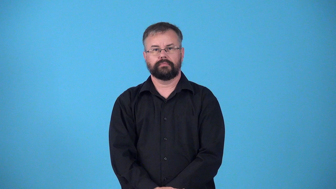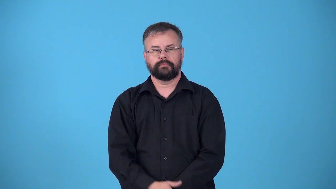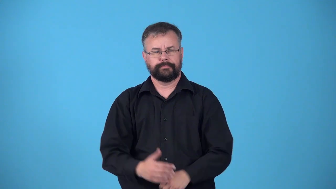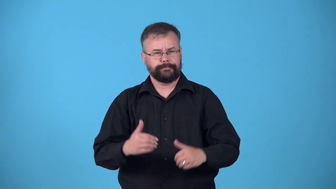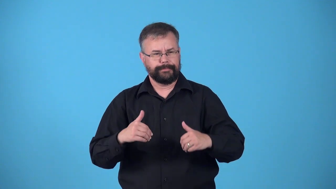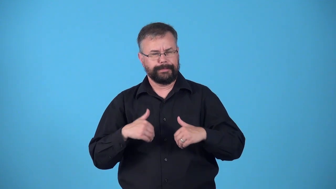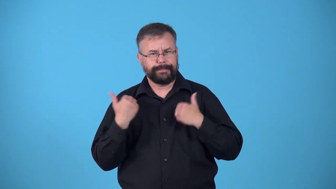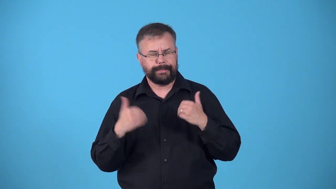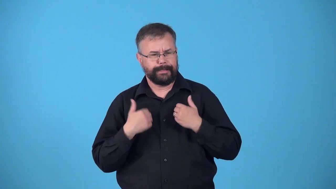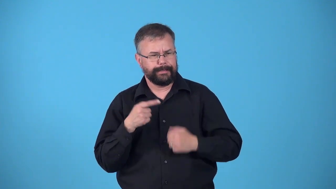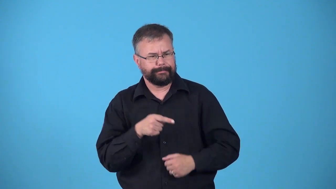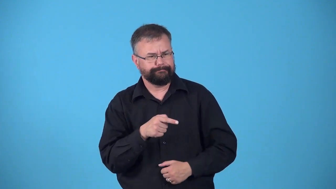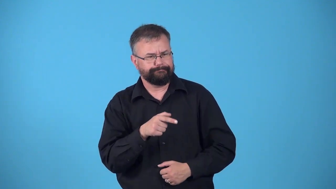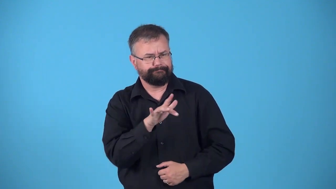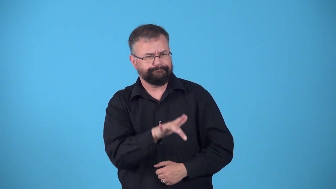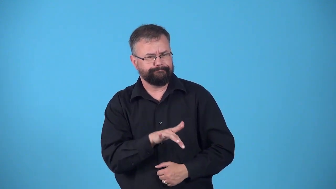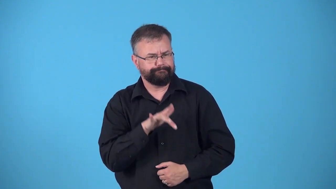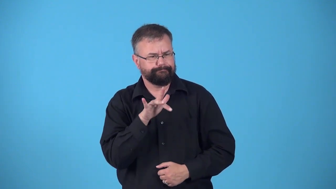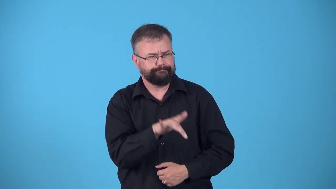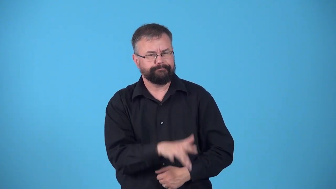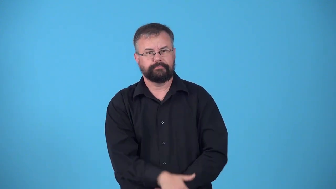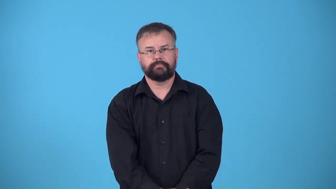waif